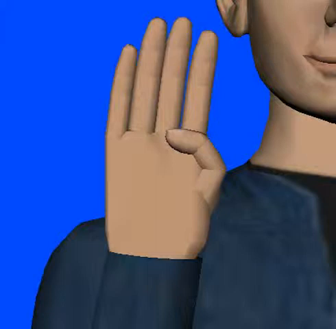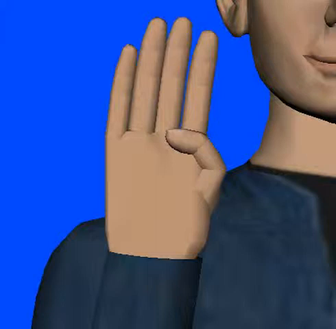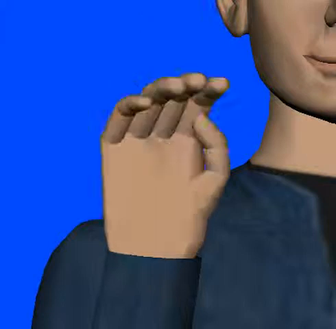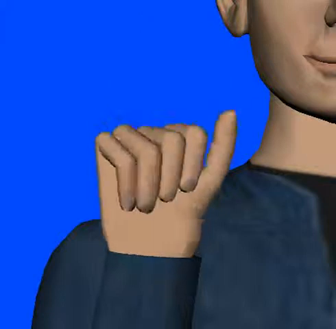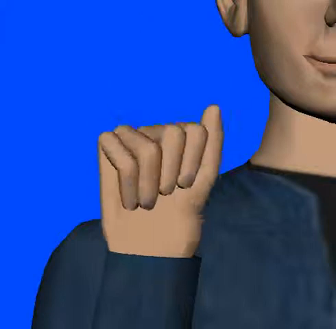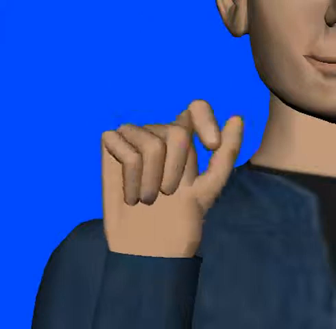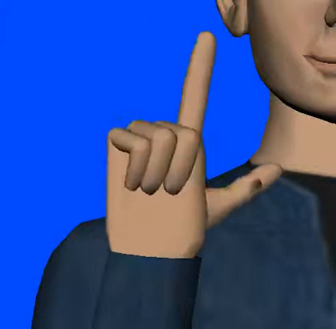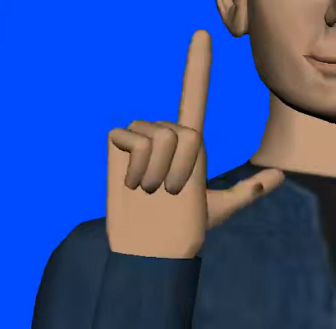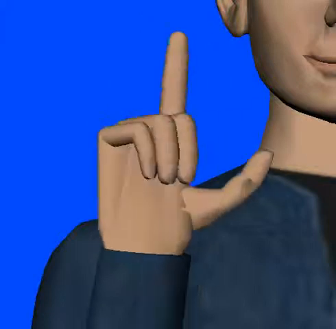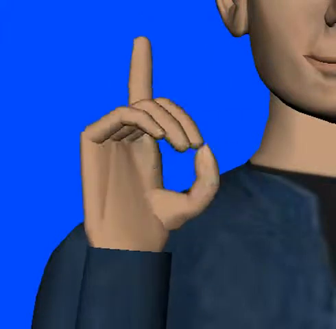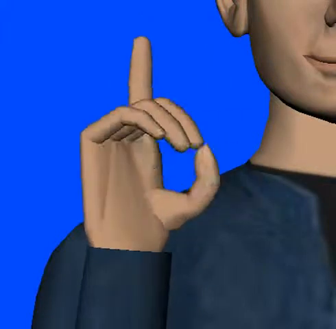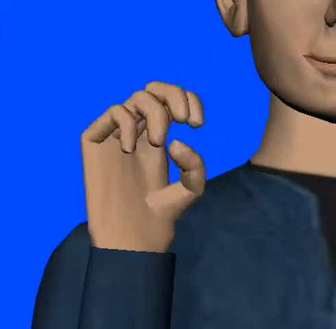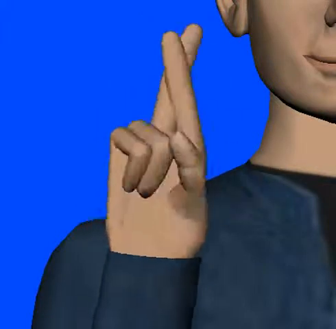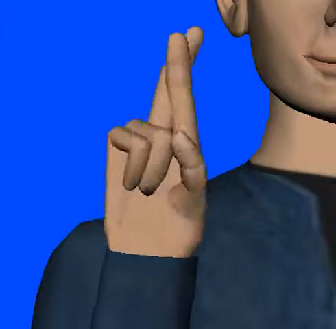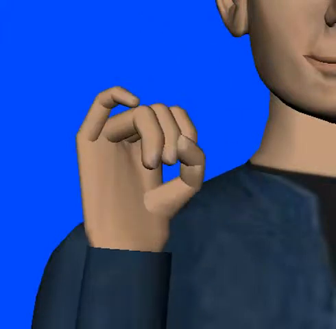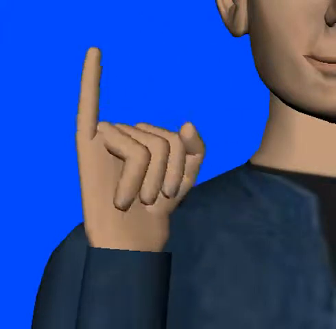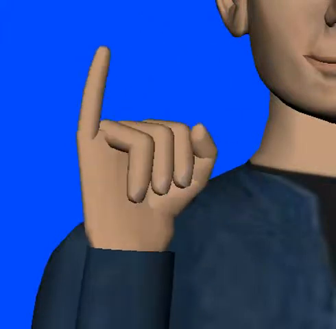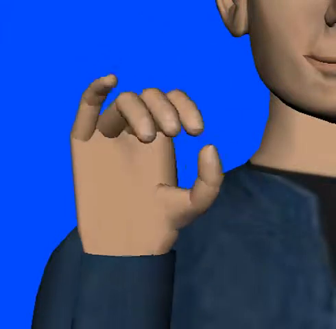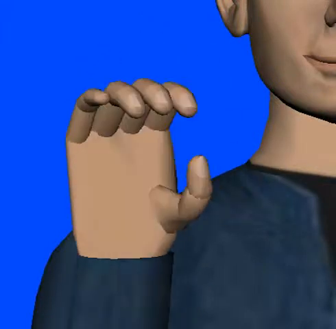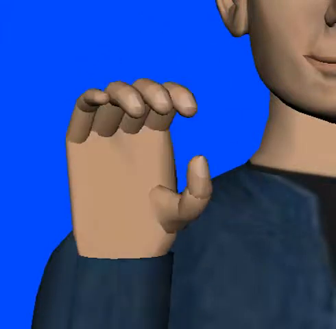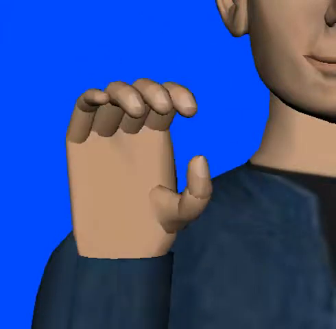baldric